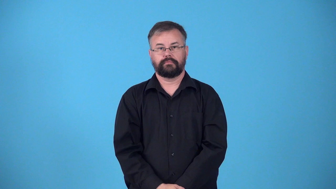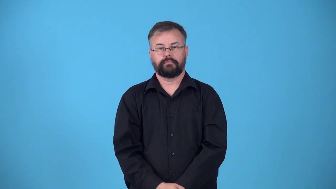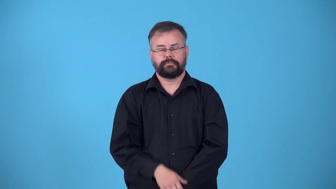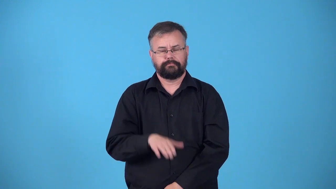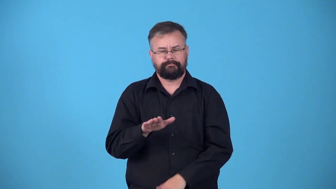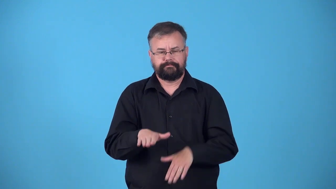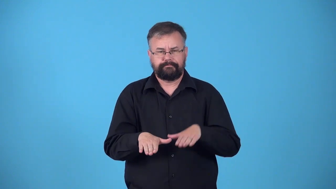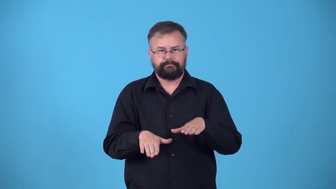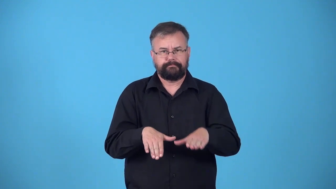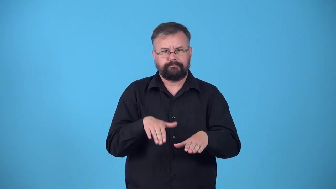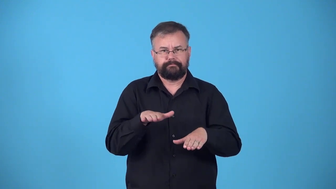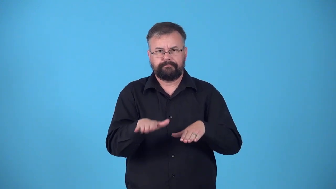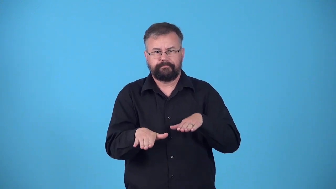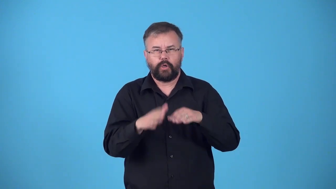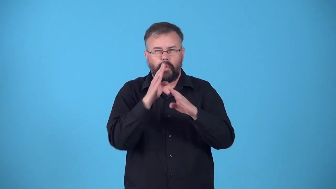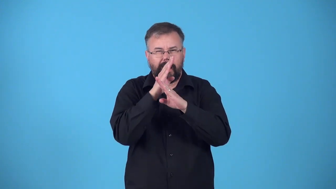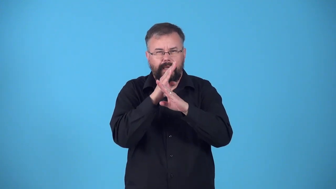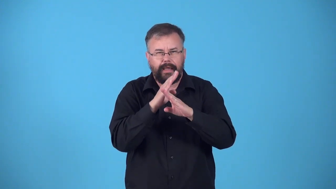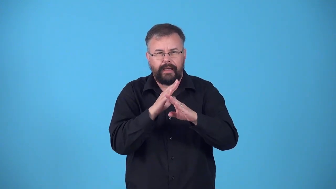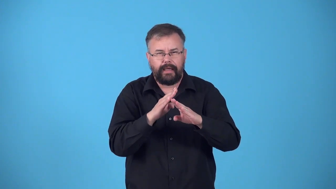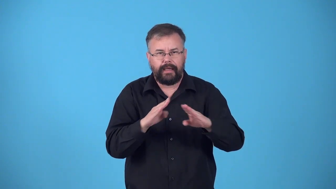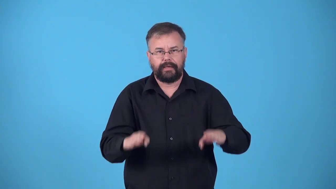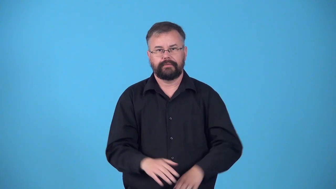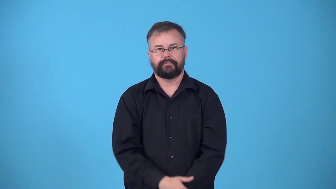pad